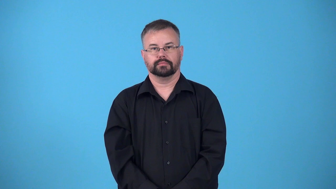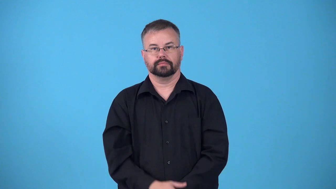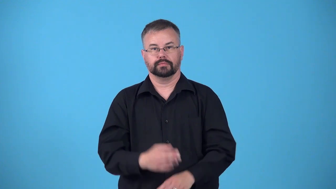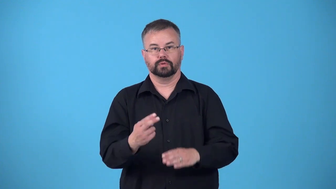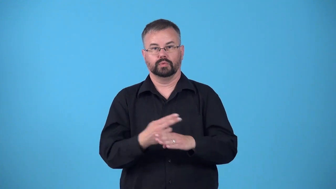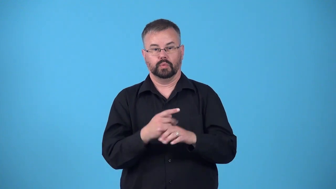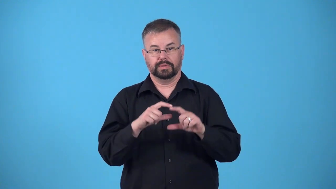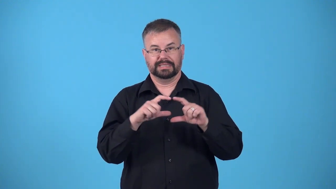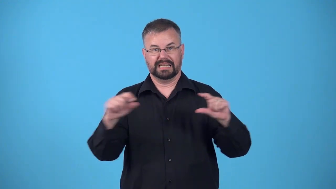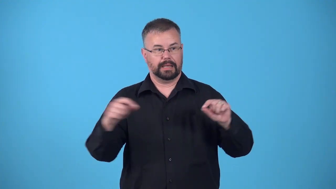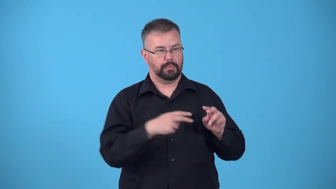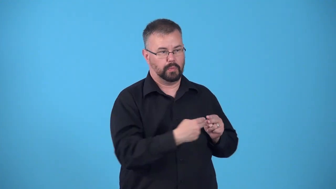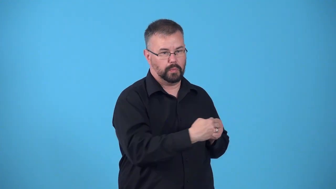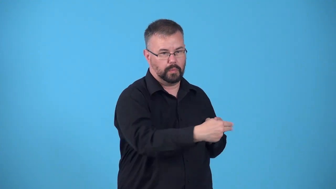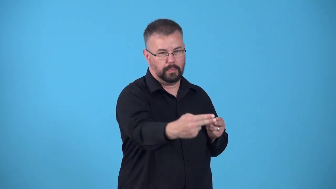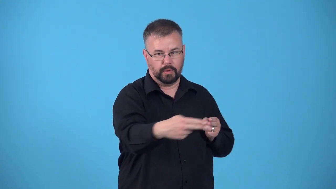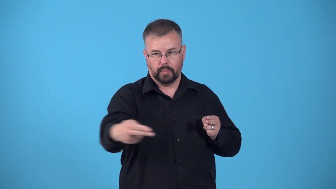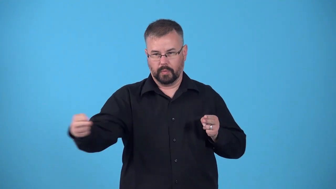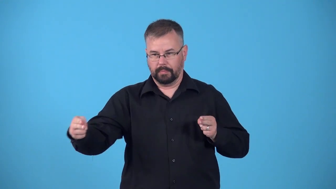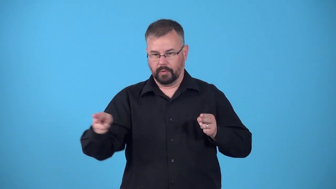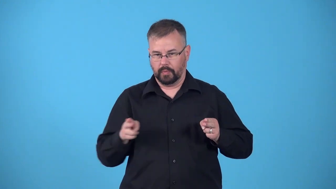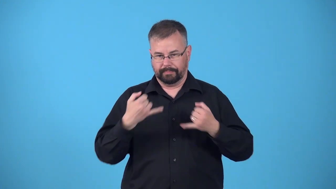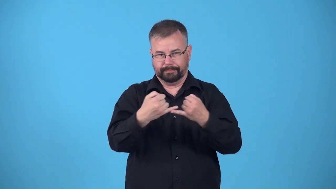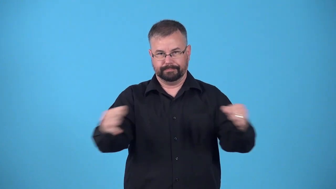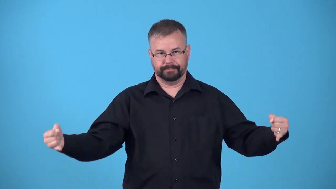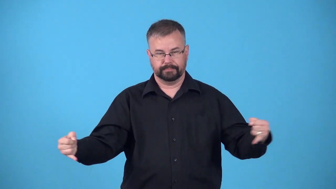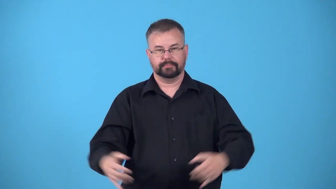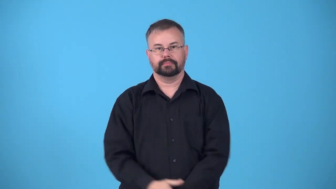tape off area